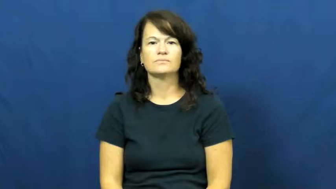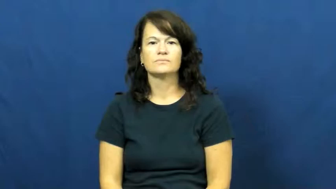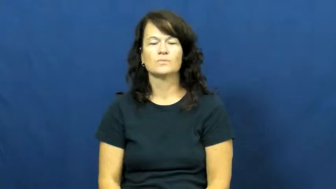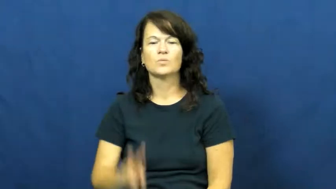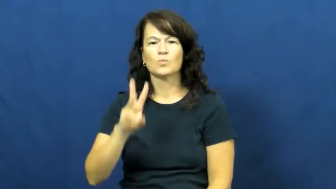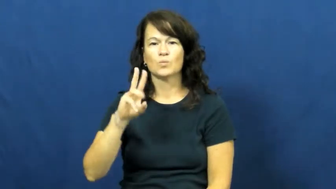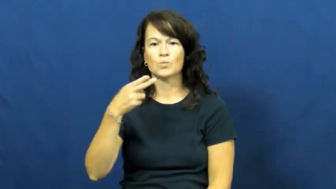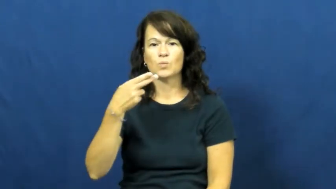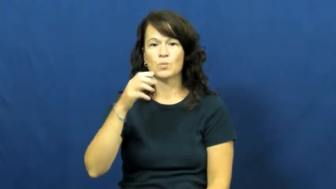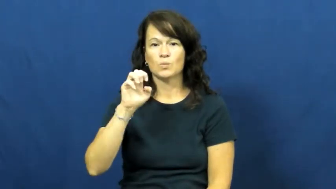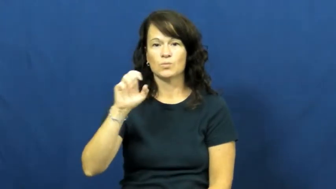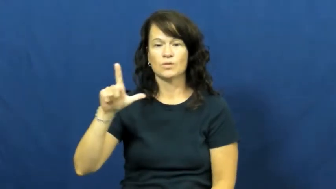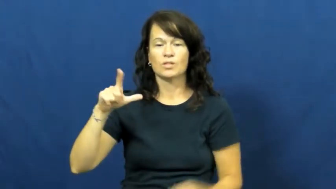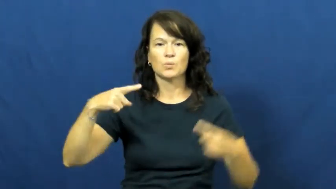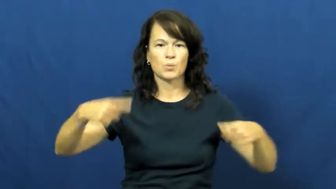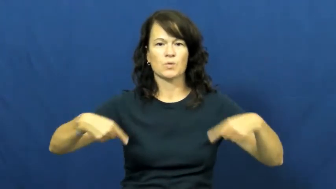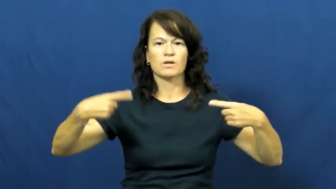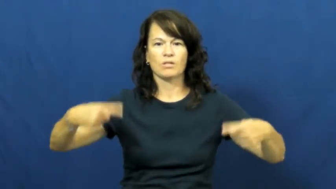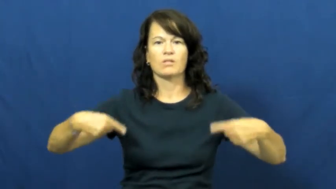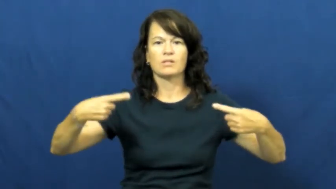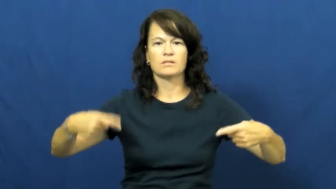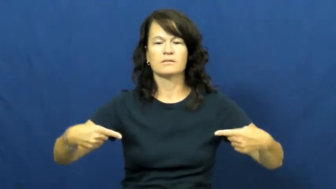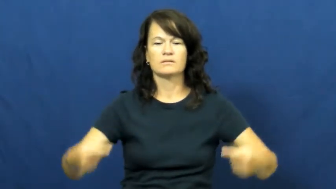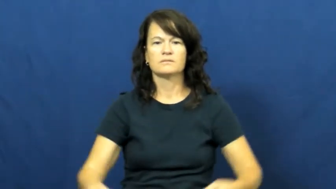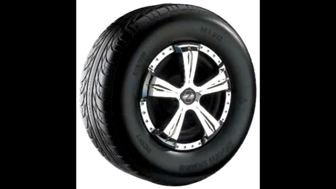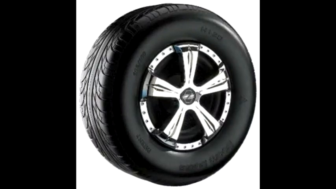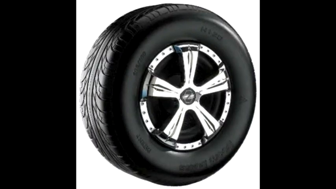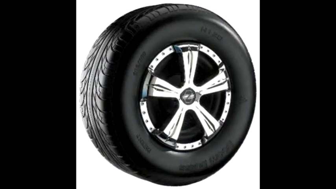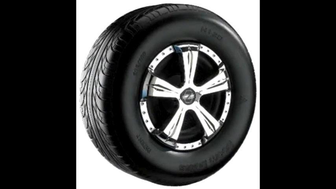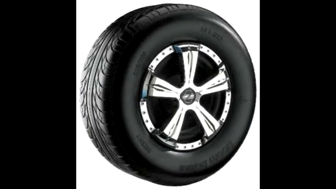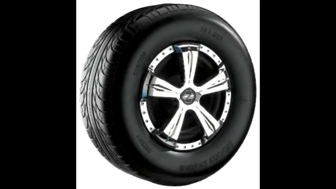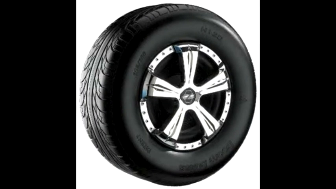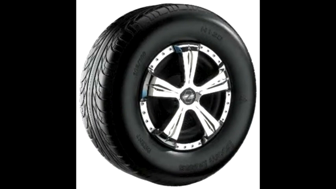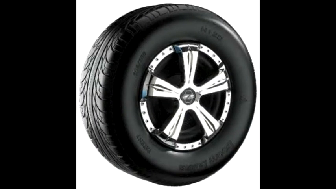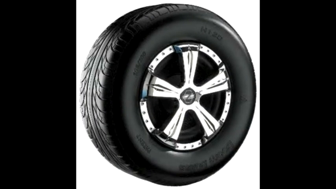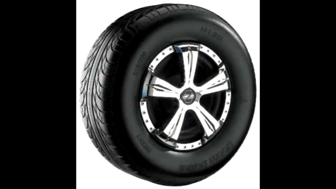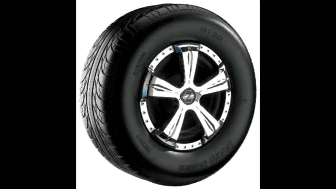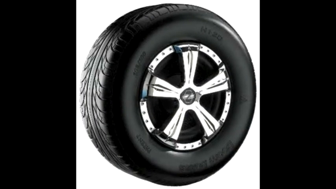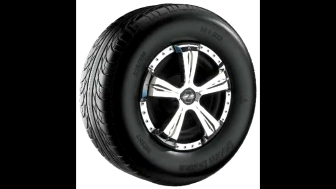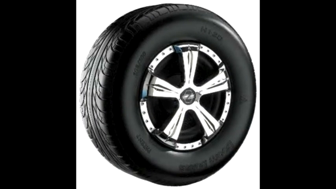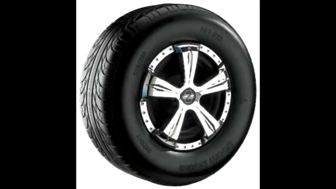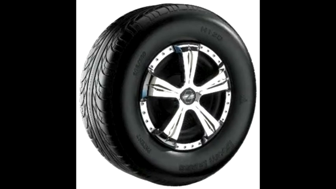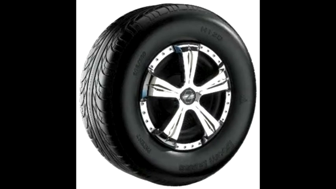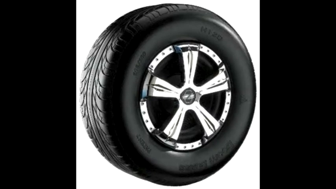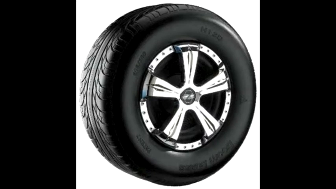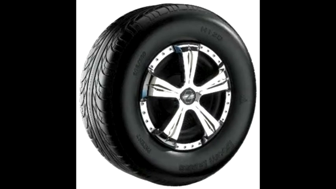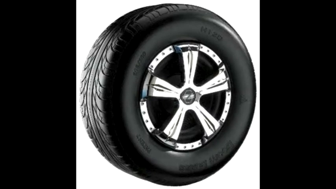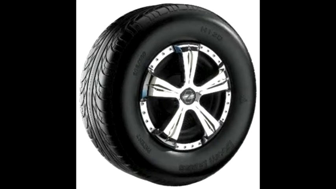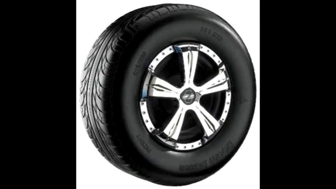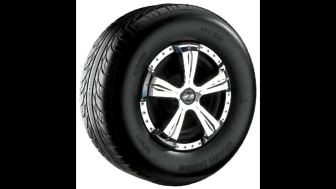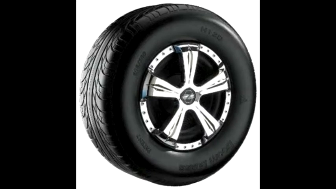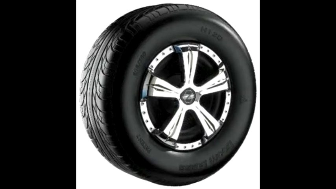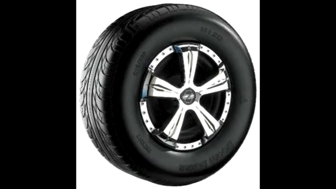wheel